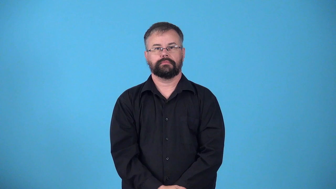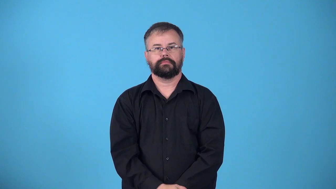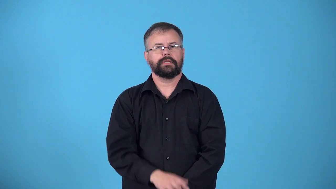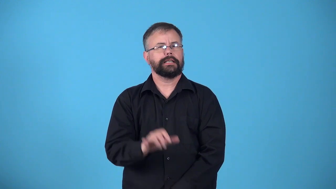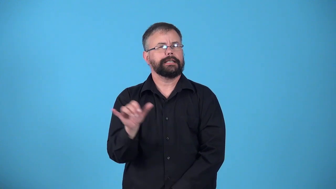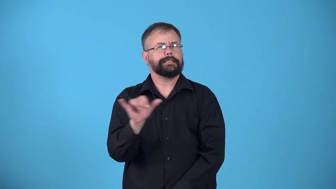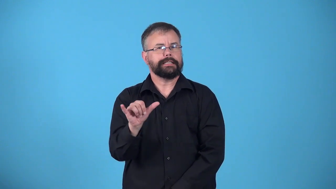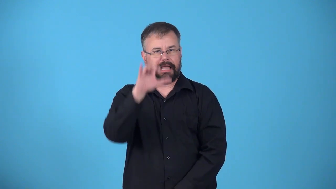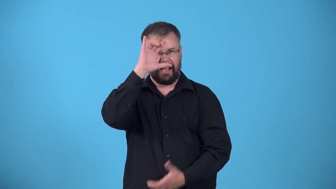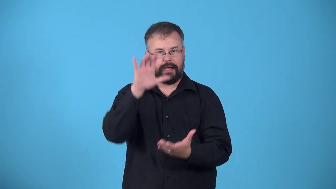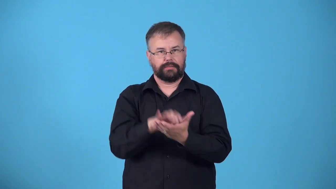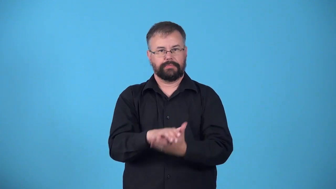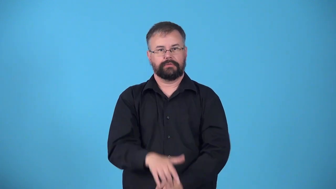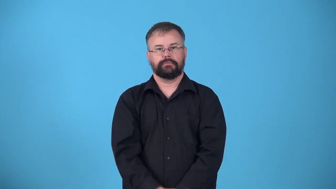husbandly